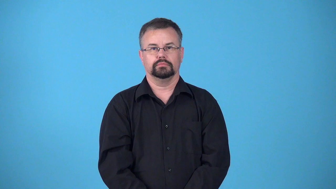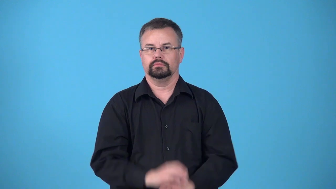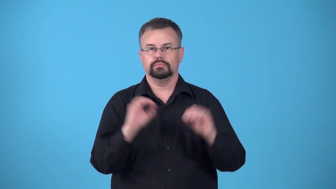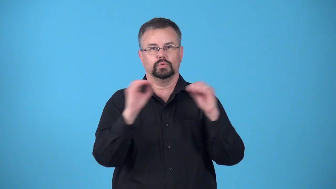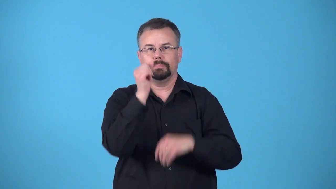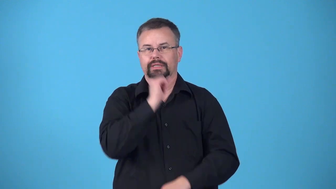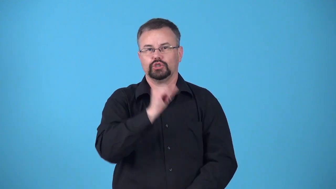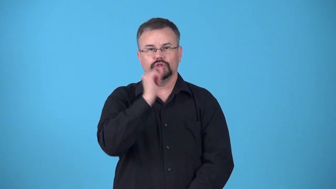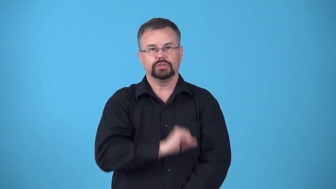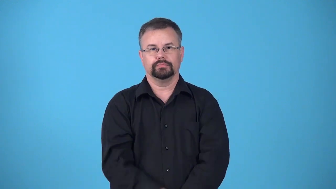short fuse